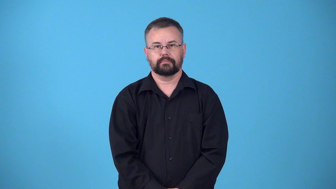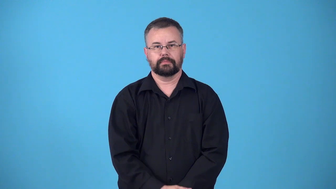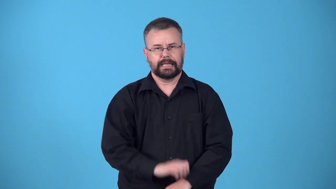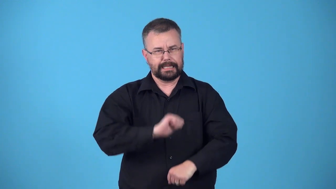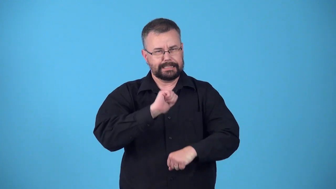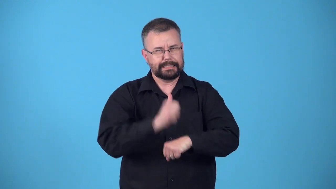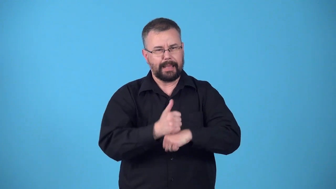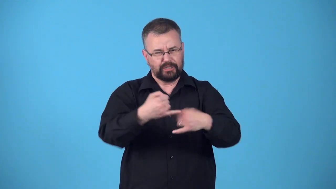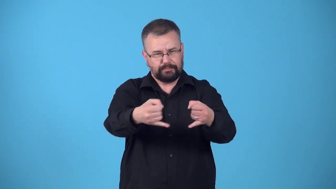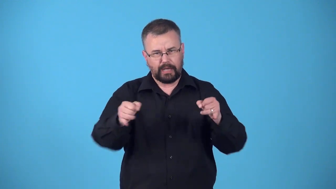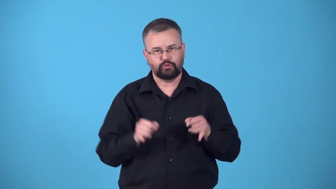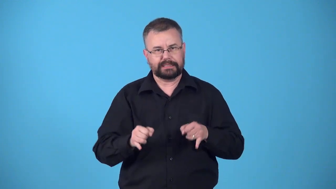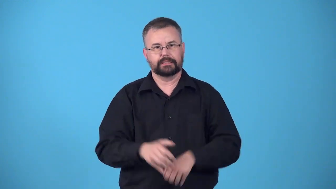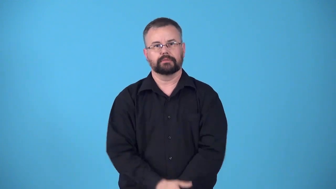draw a line in the sand